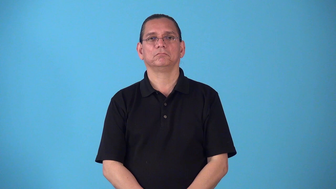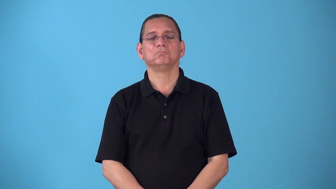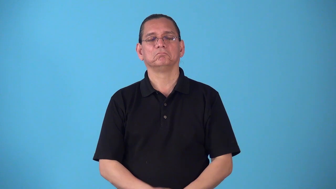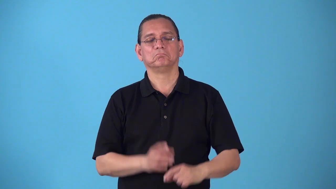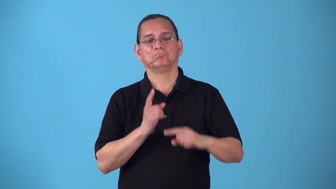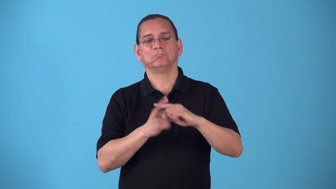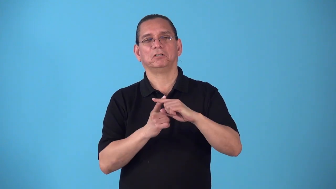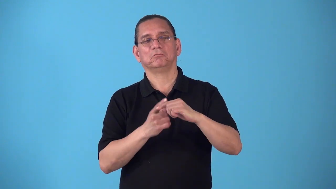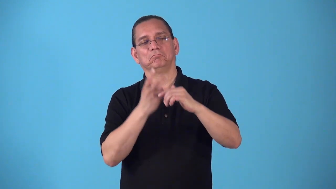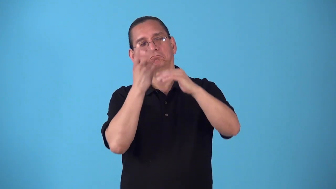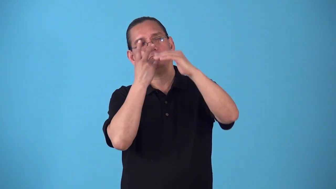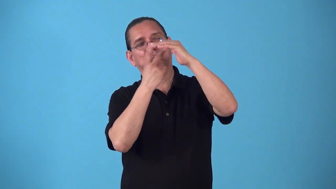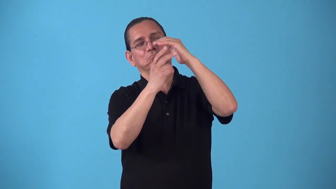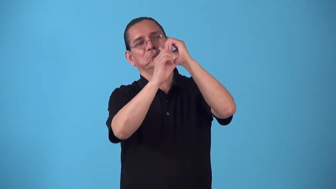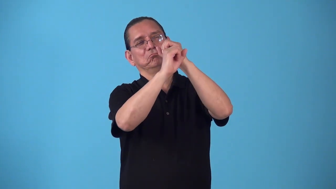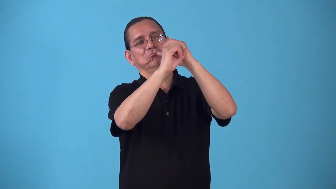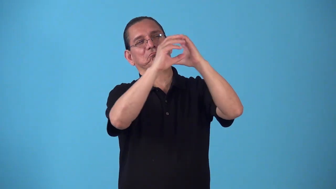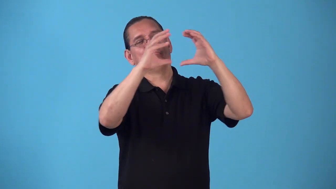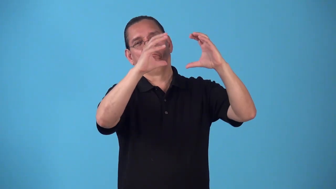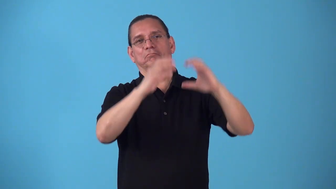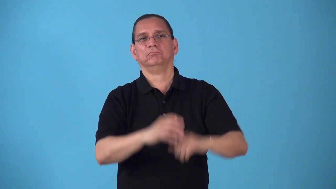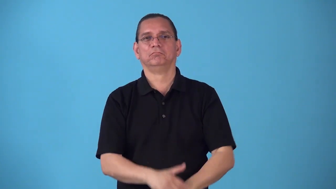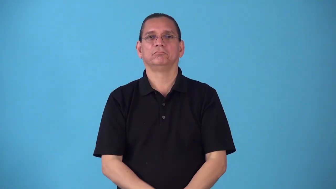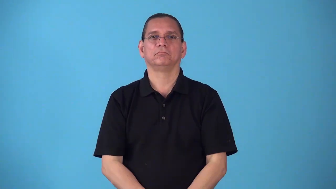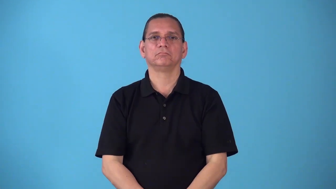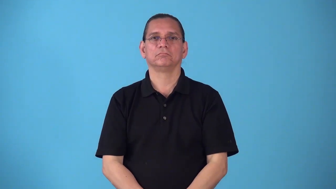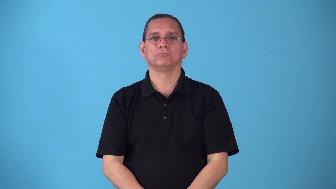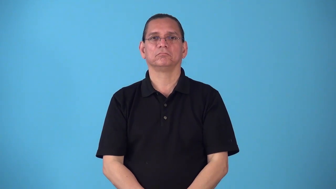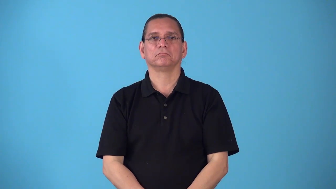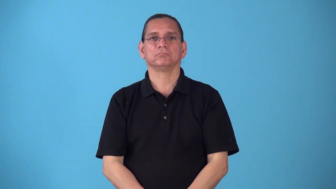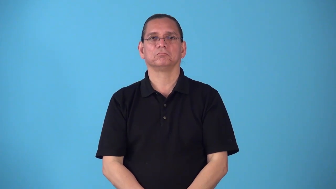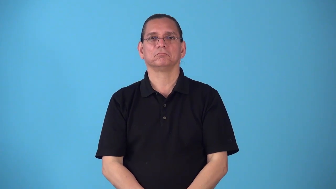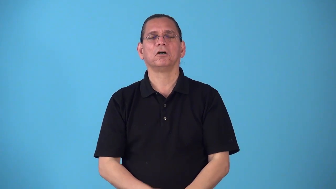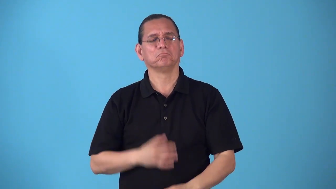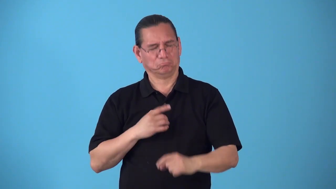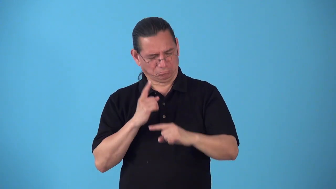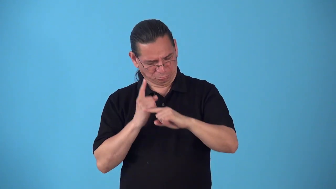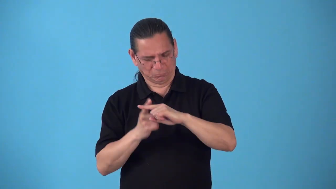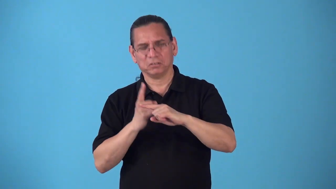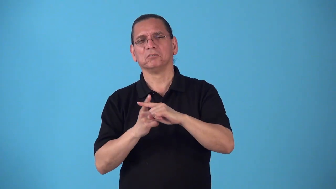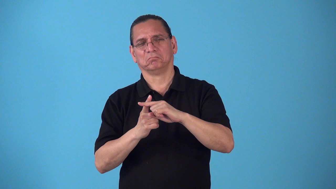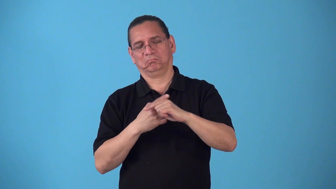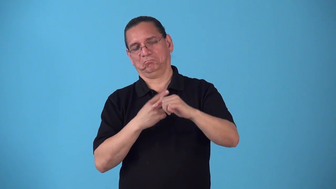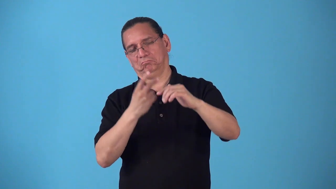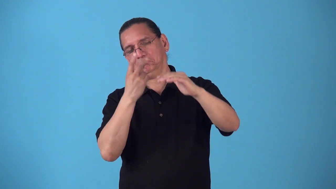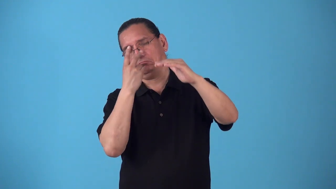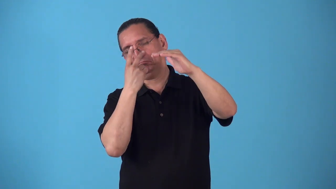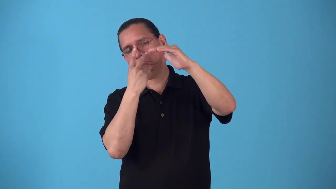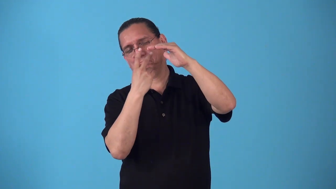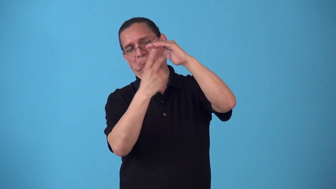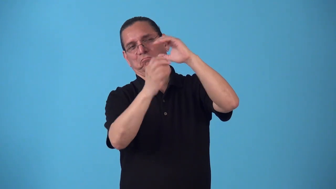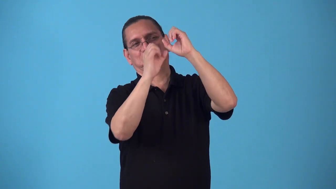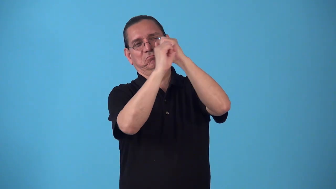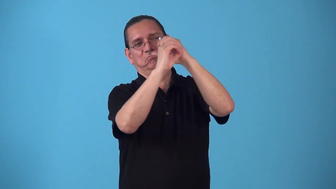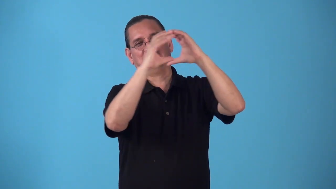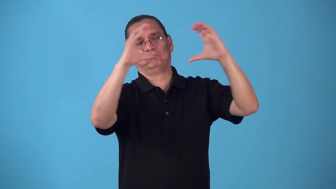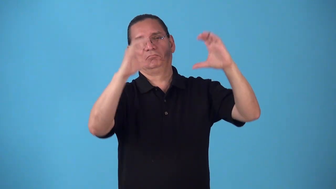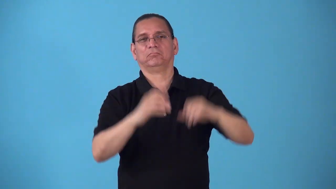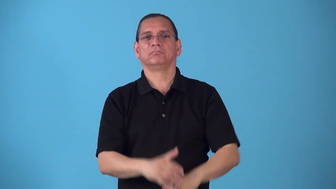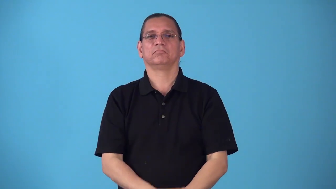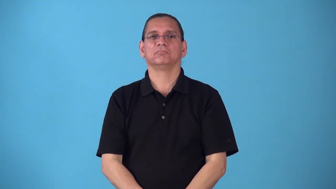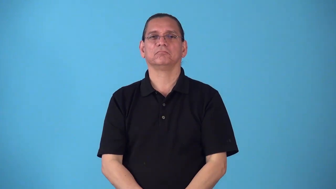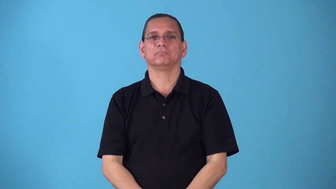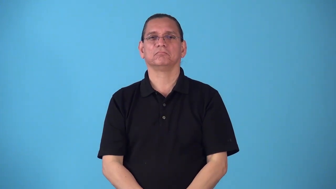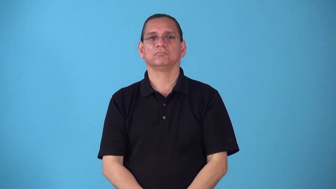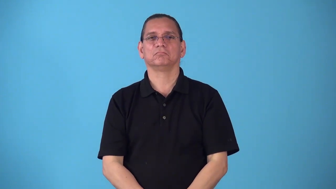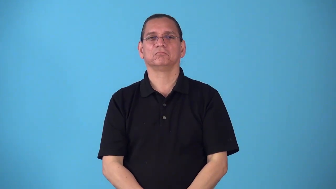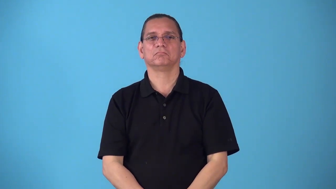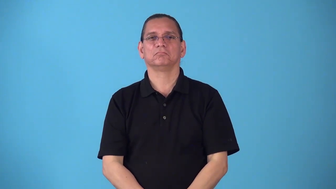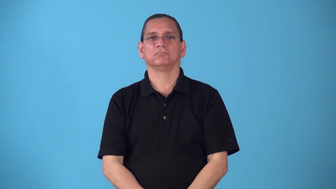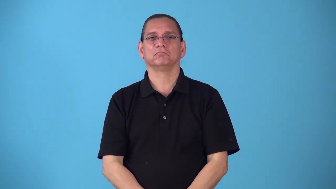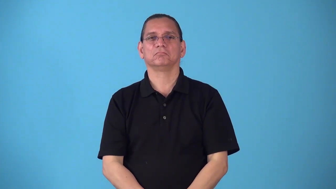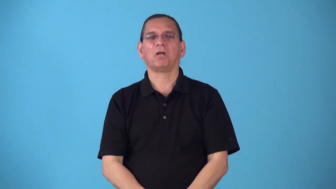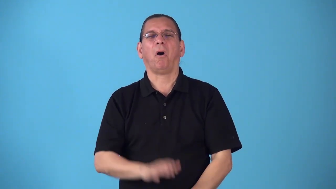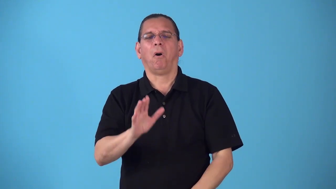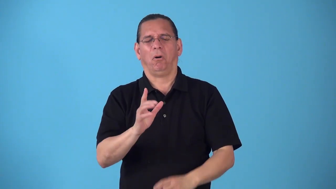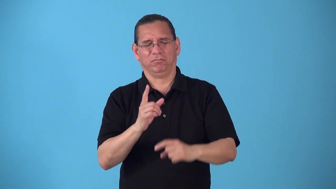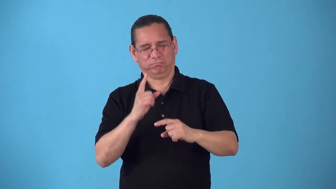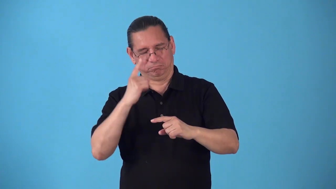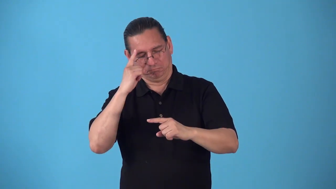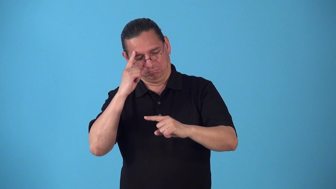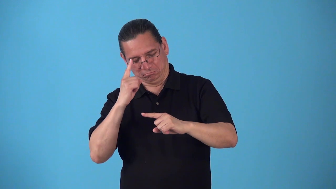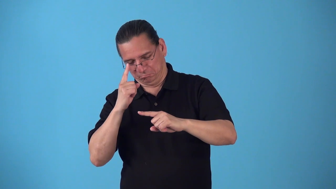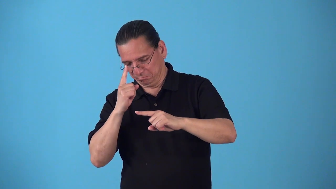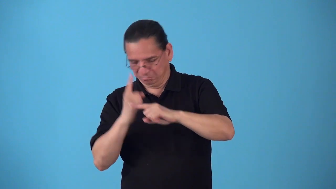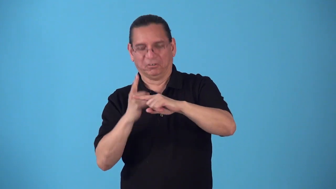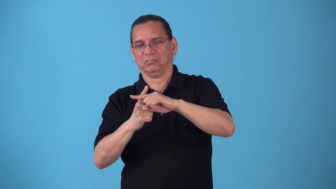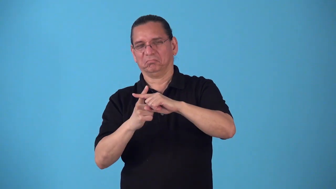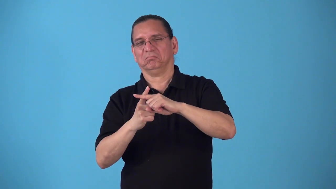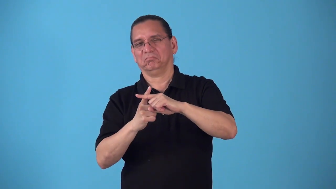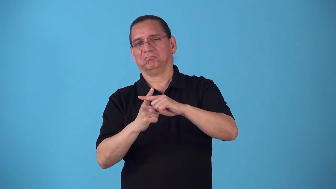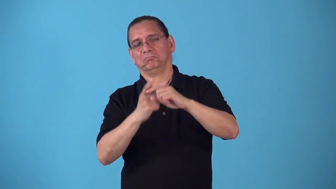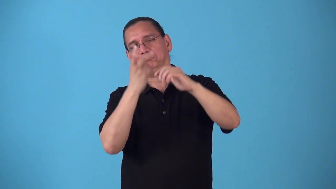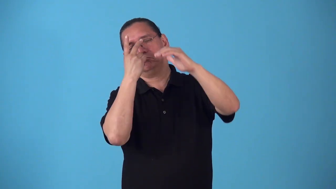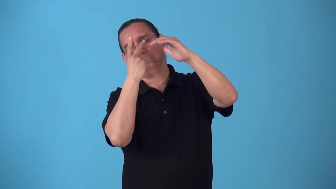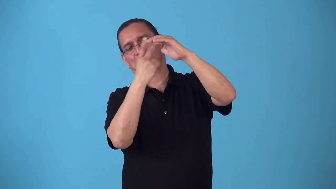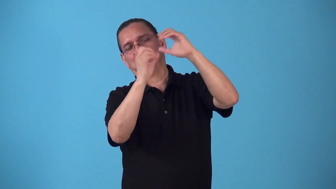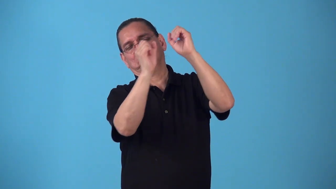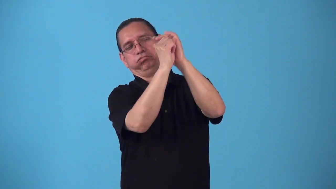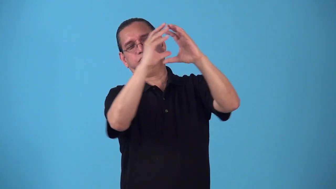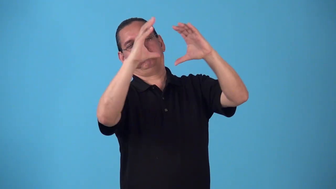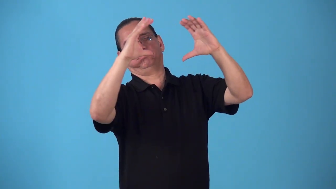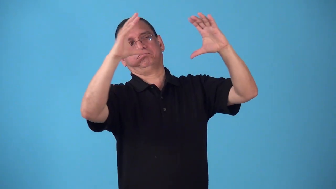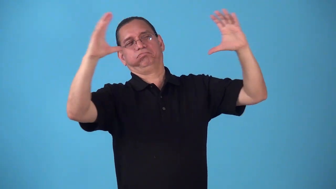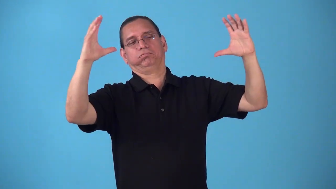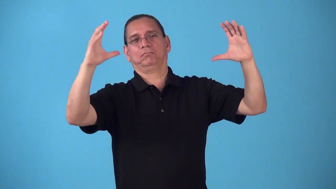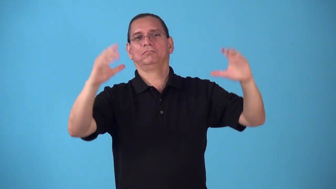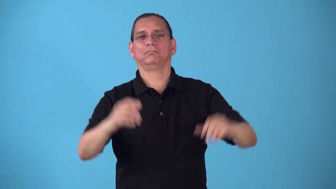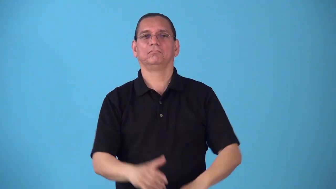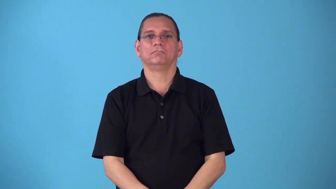rosy,rosier,rosiest